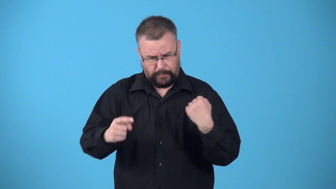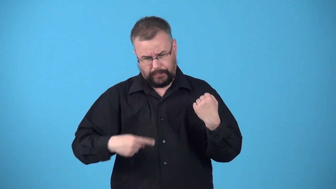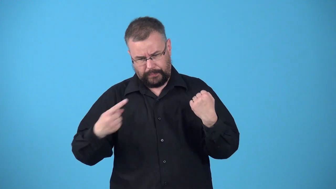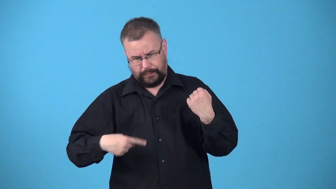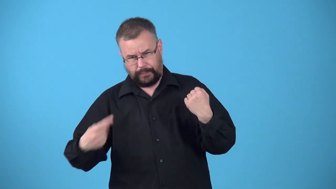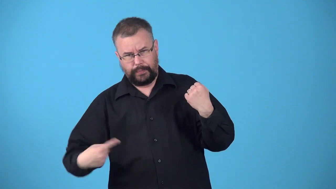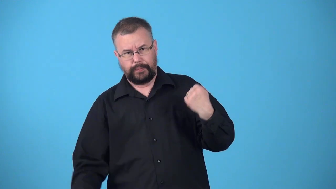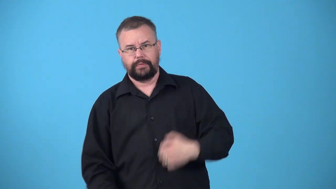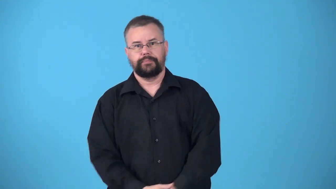twirl,twirly